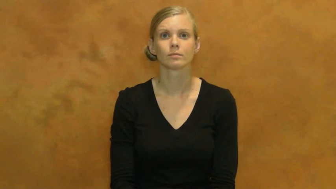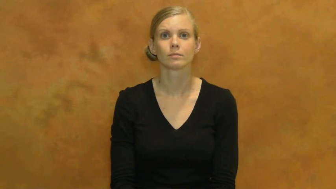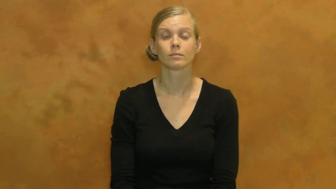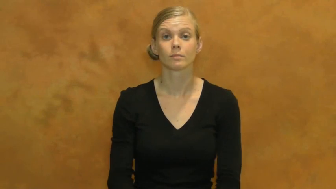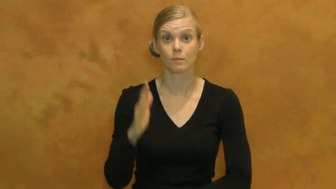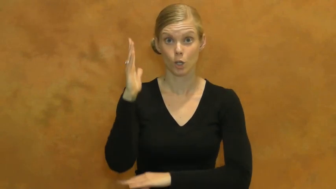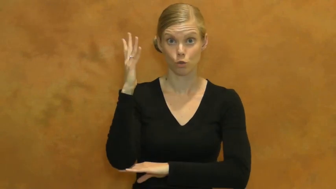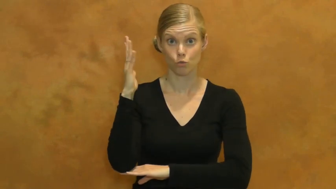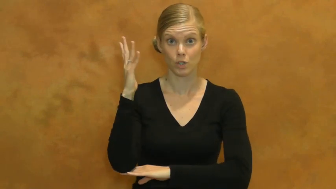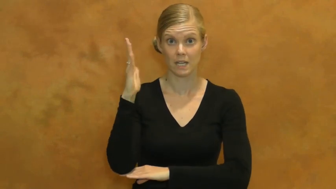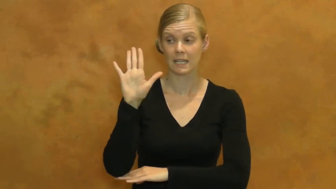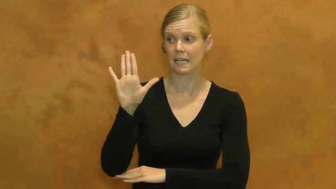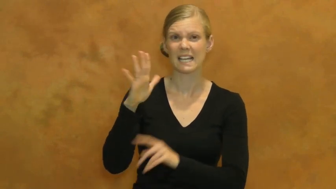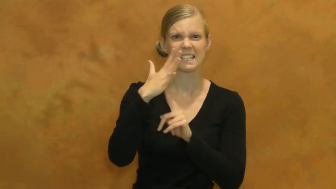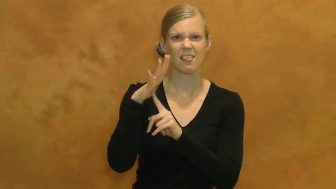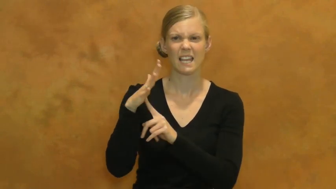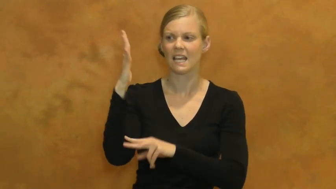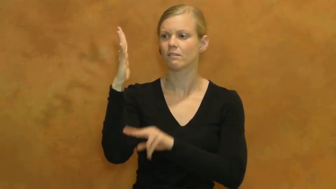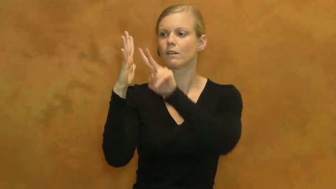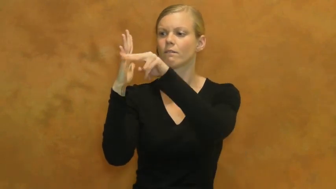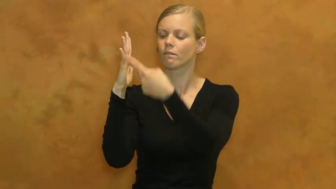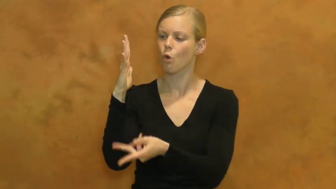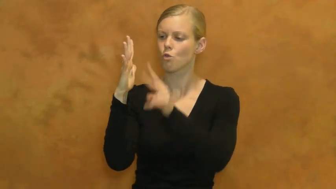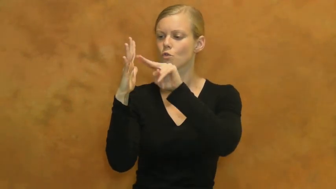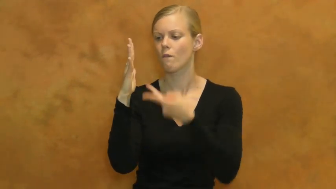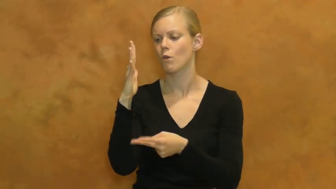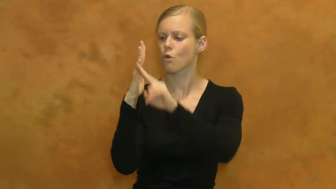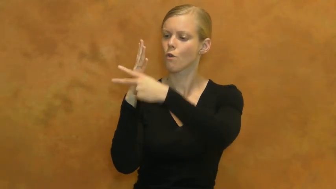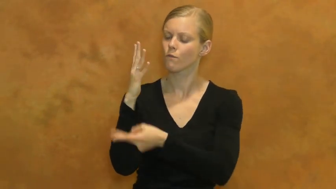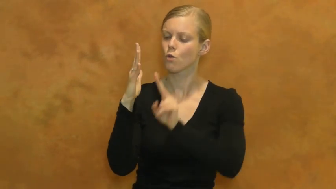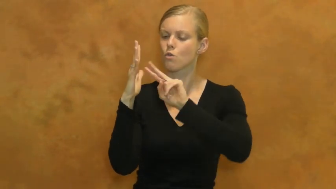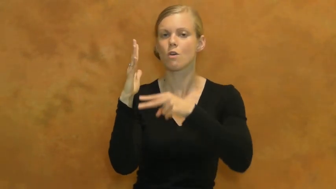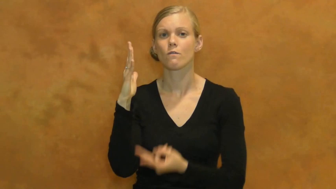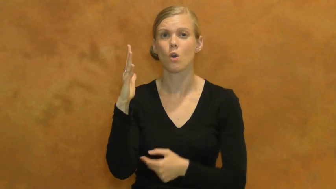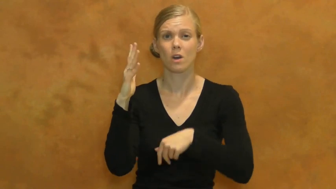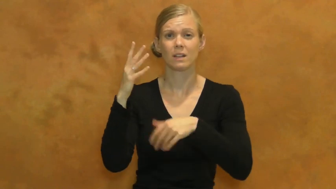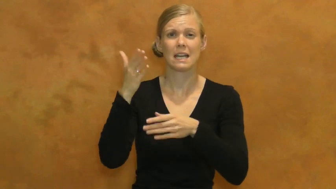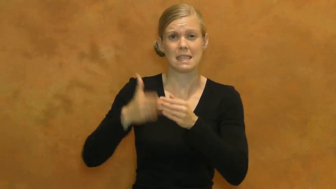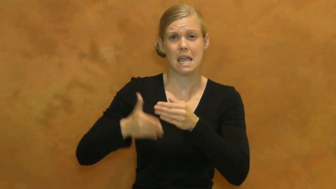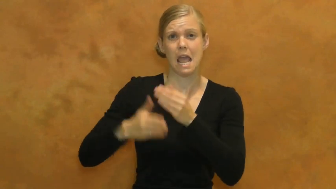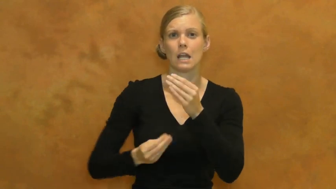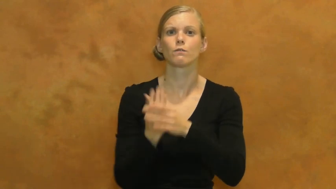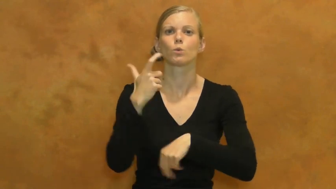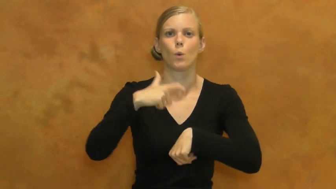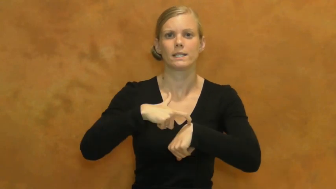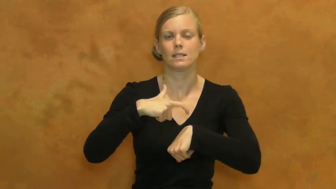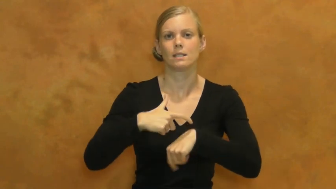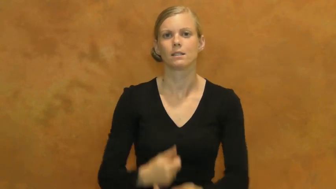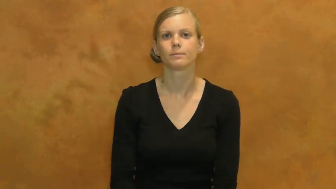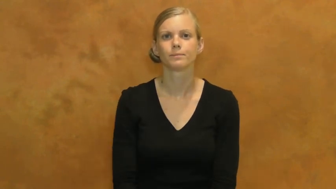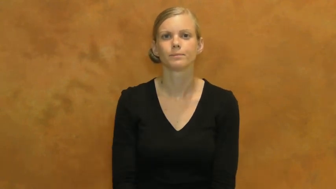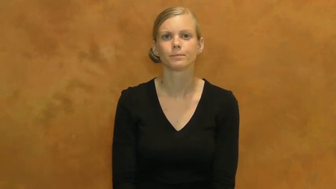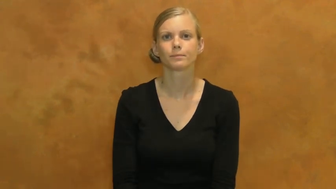deciduous tree